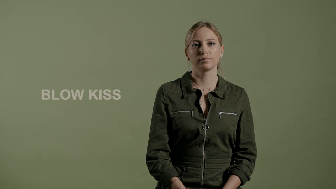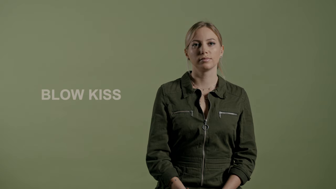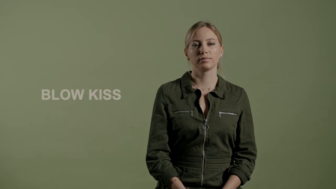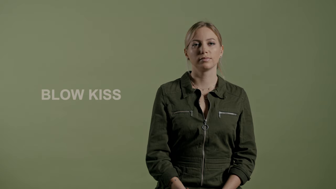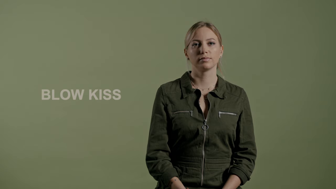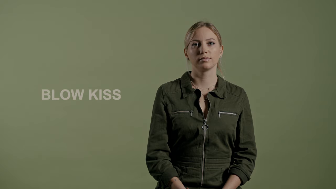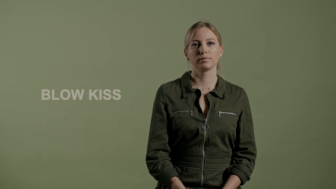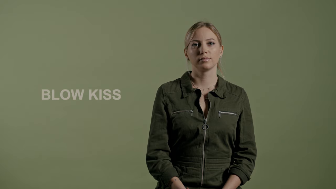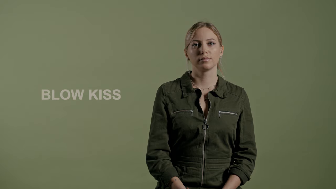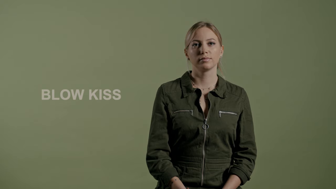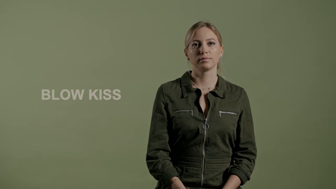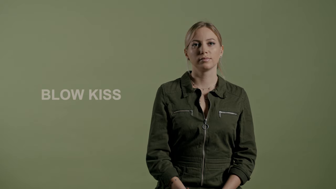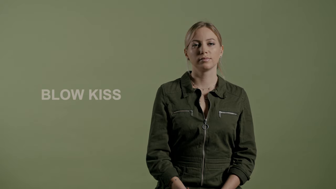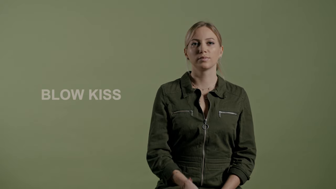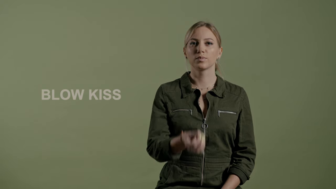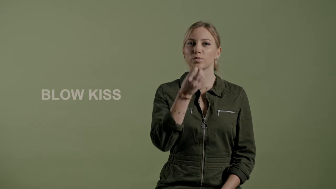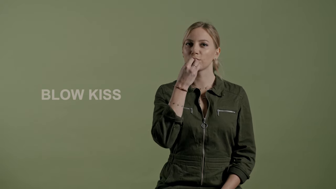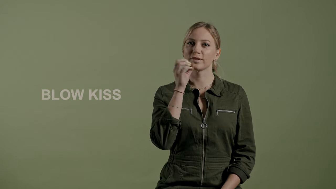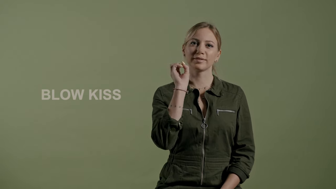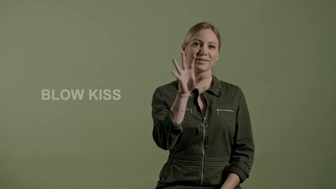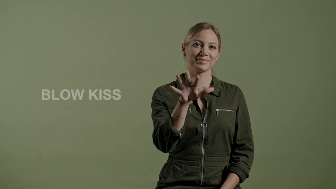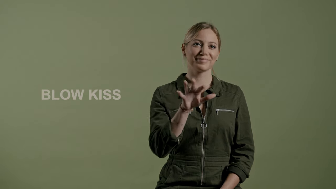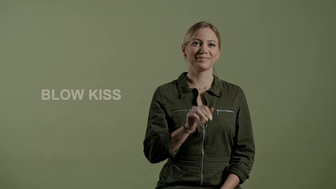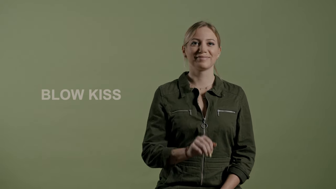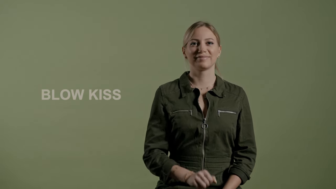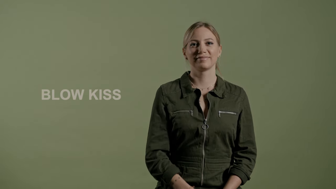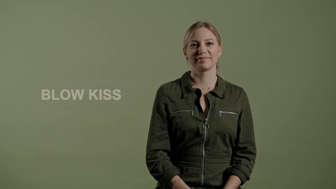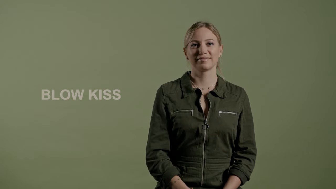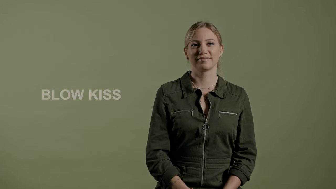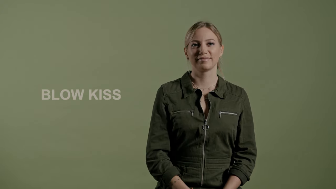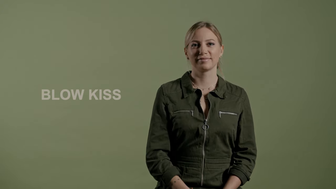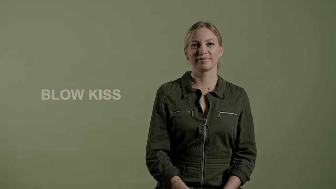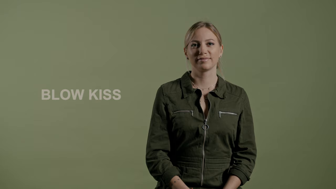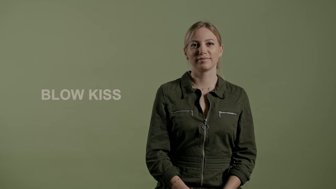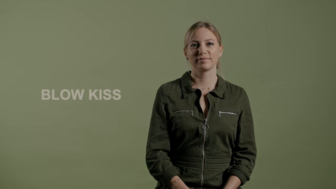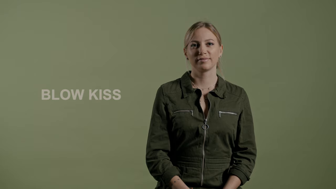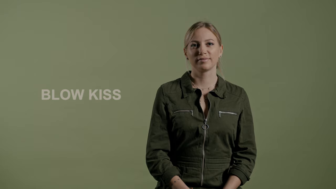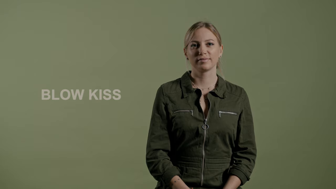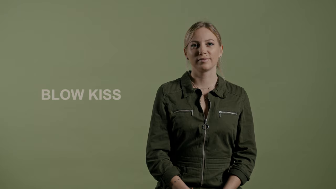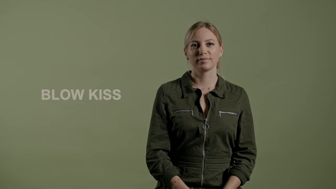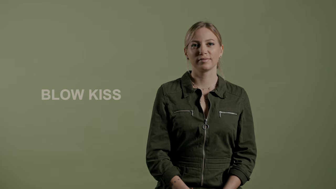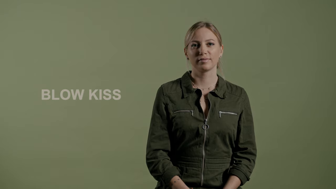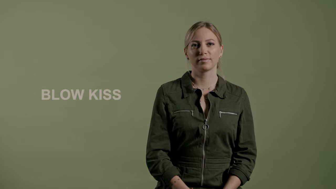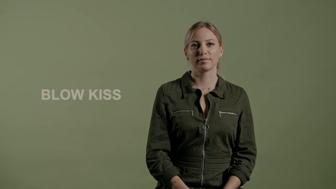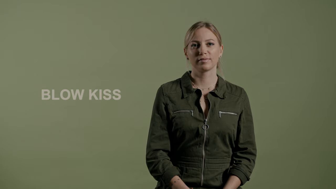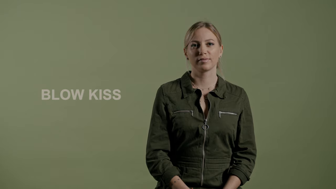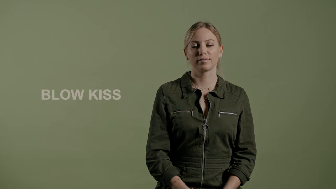Blow Kiss